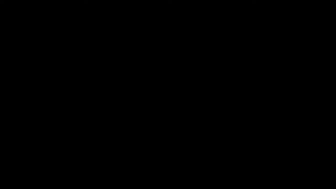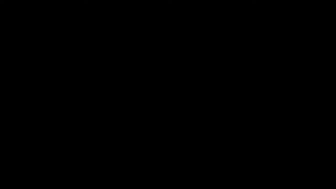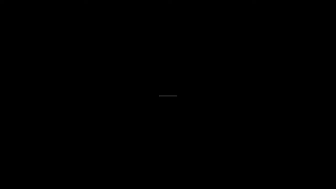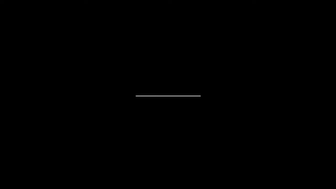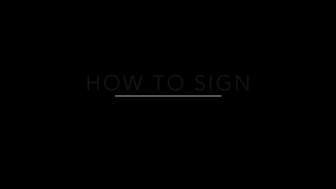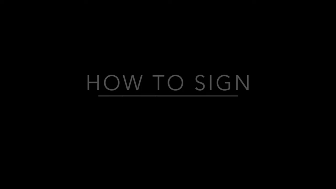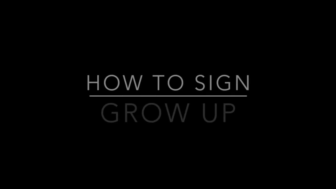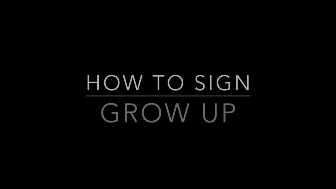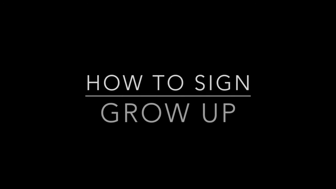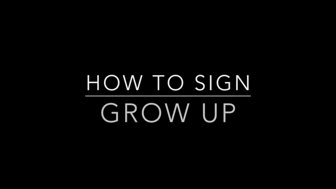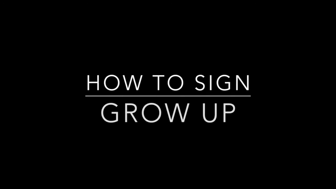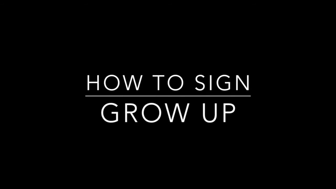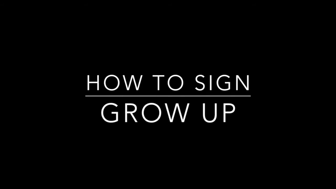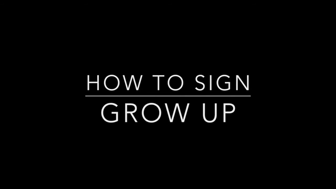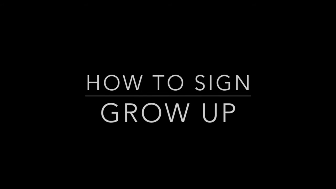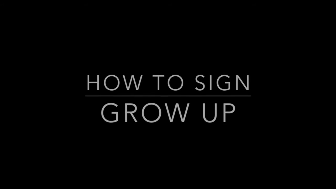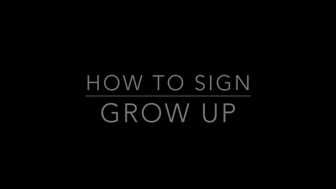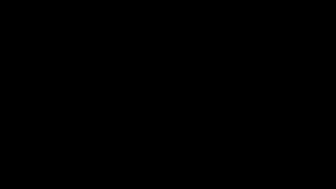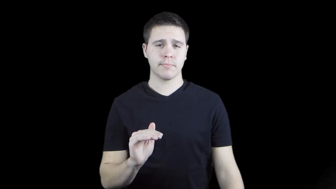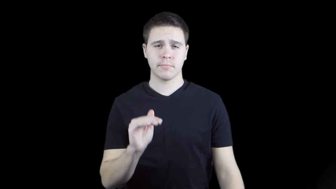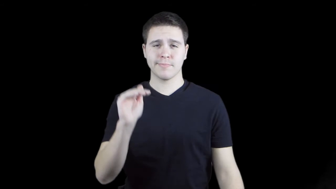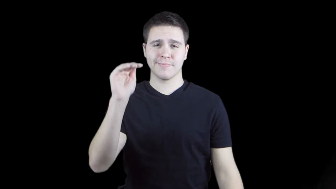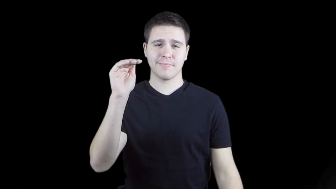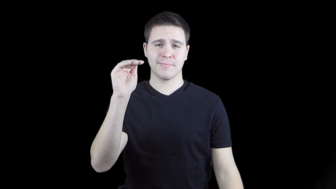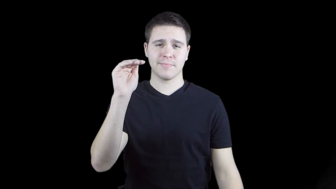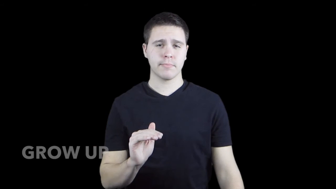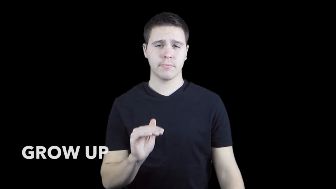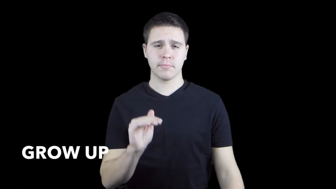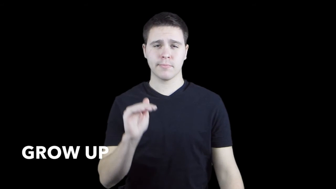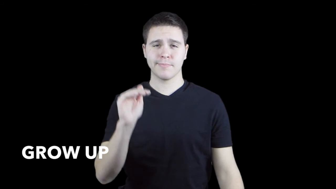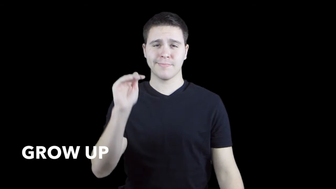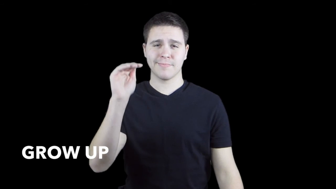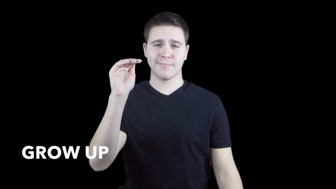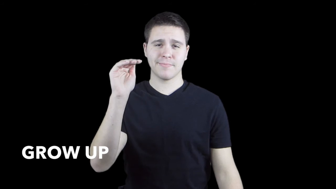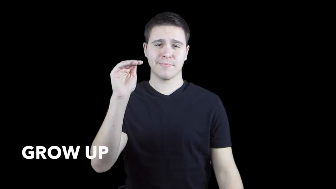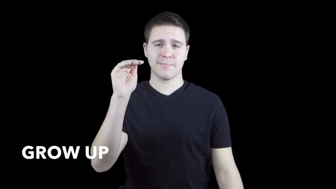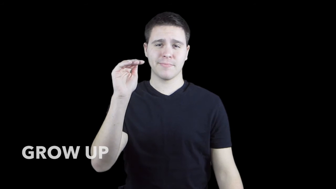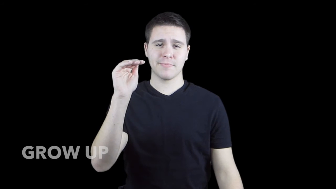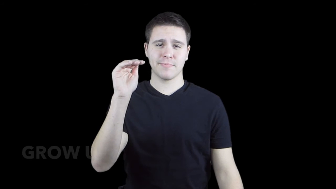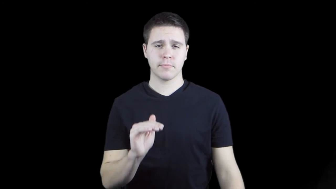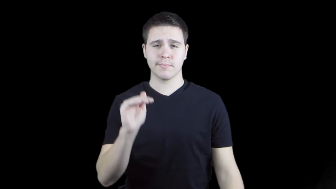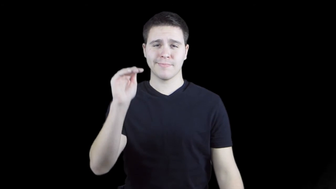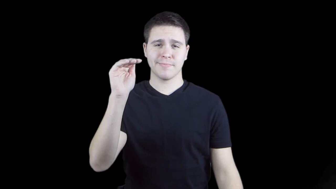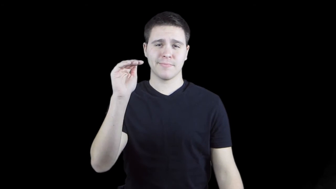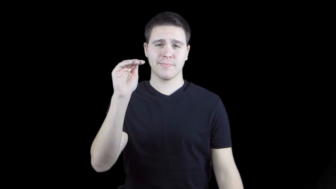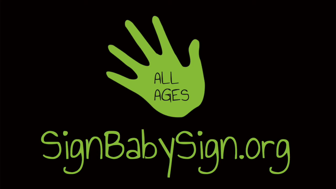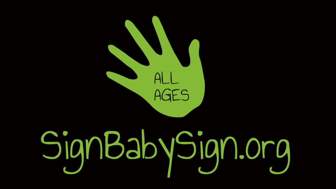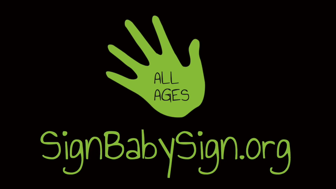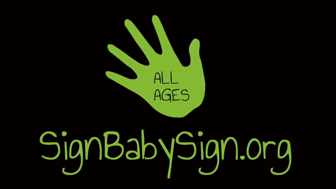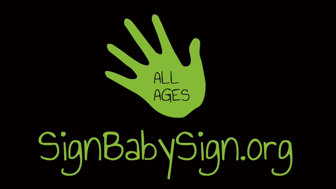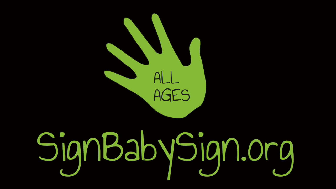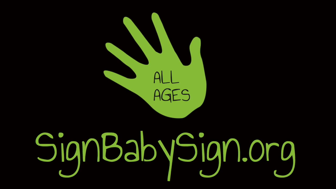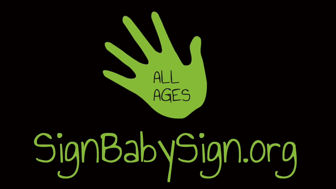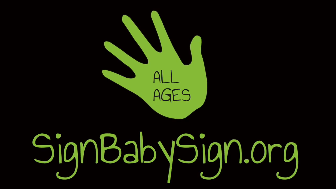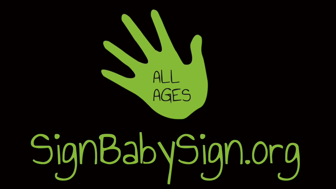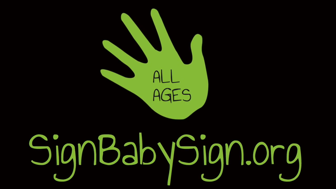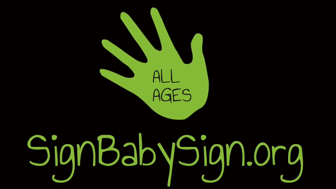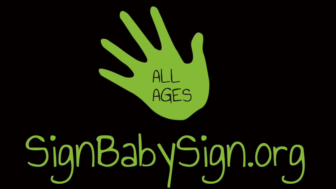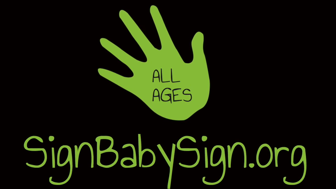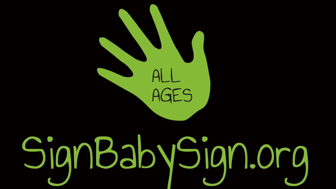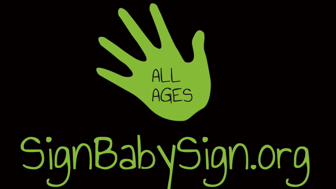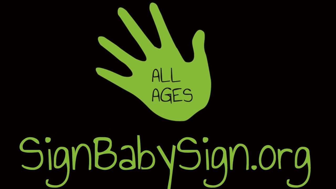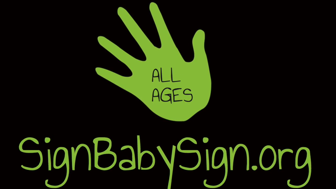Grow Up